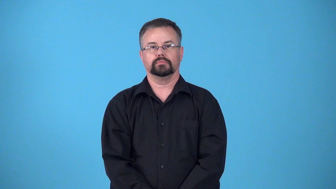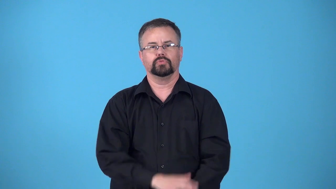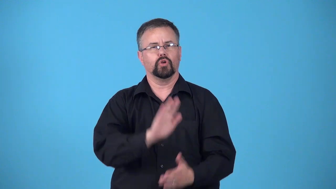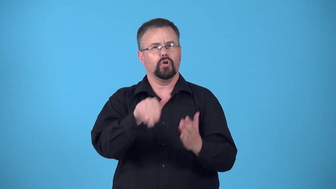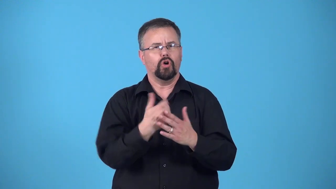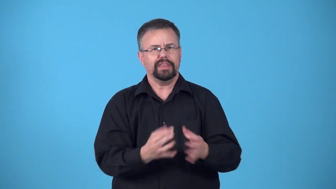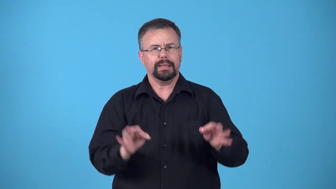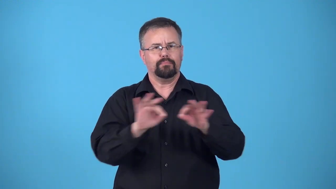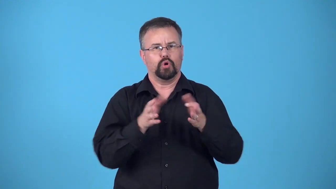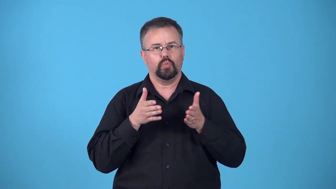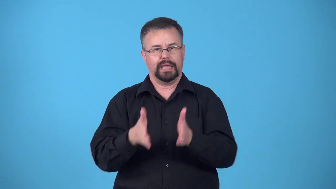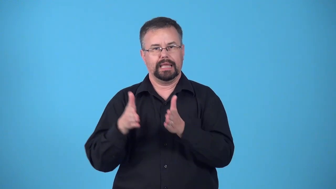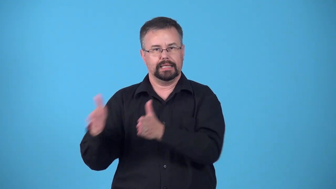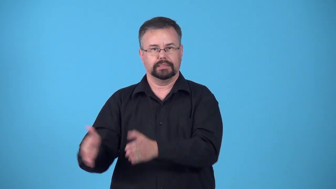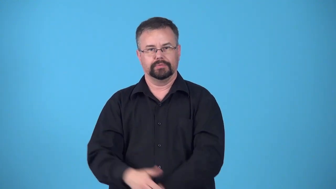for all intents and purposes